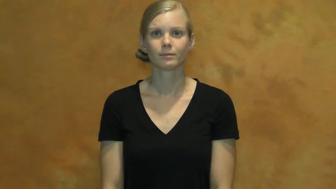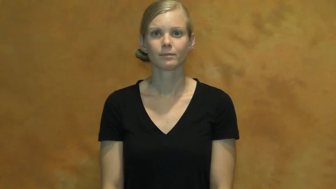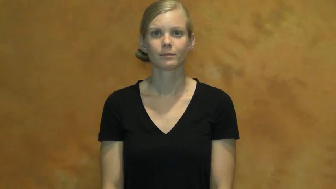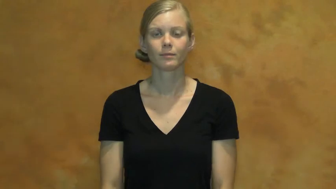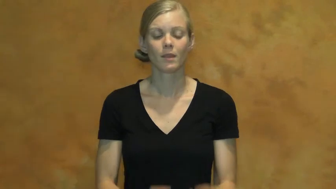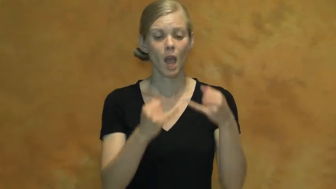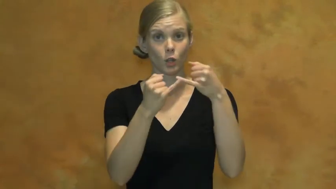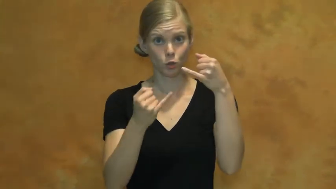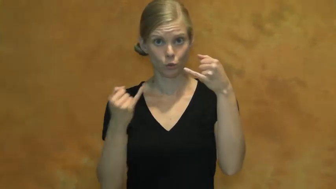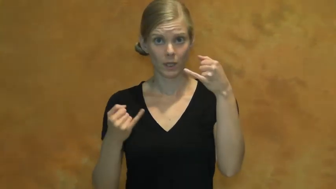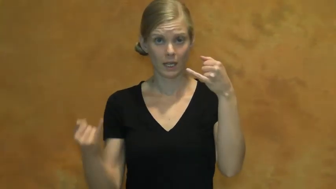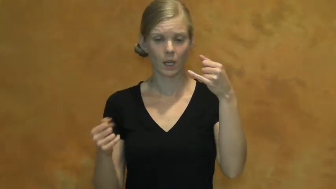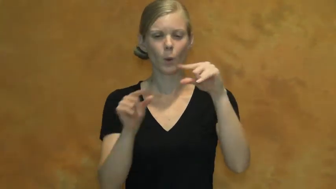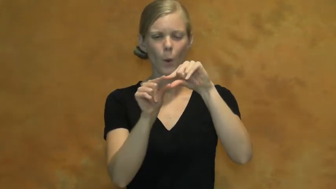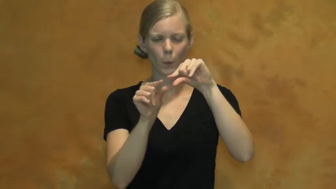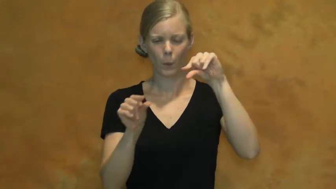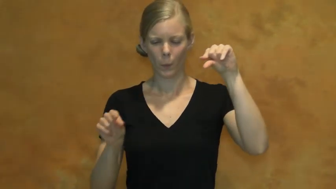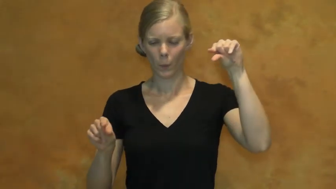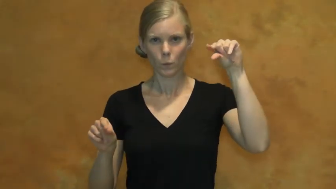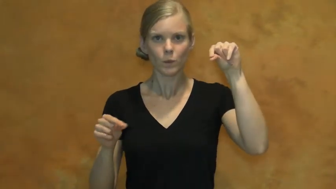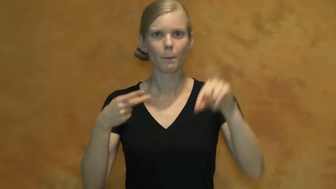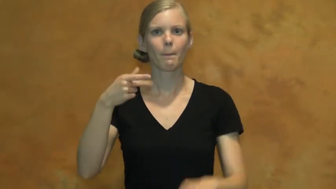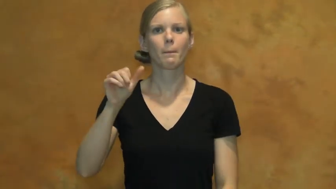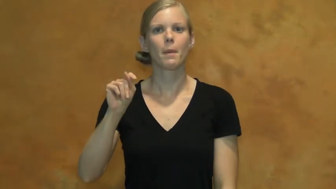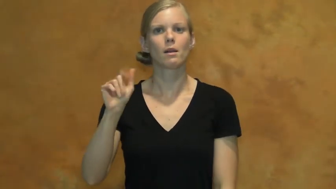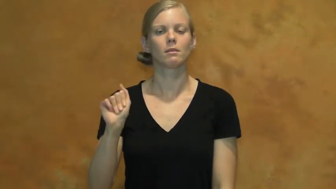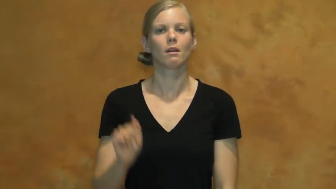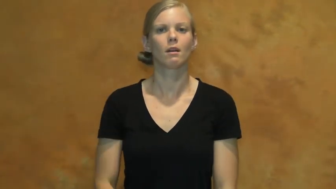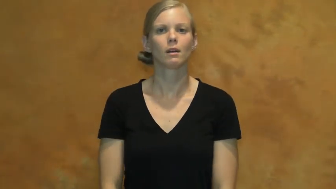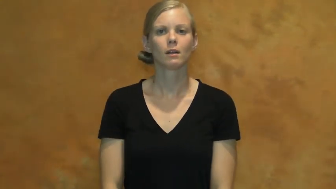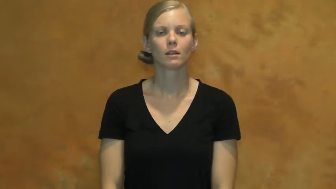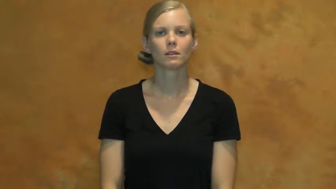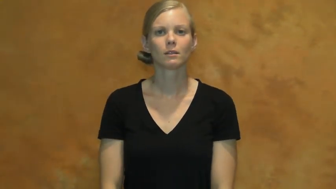noodle